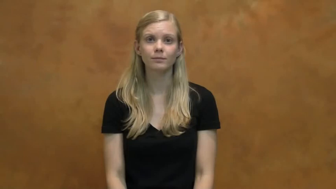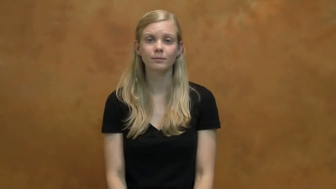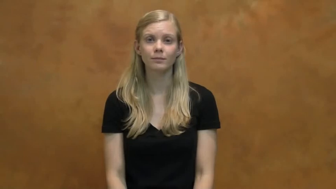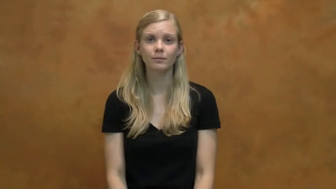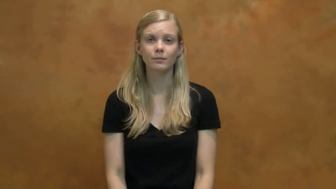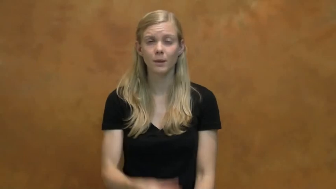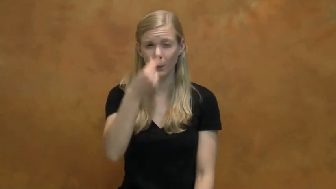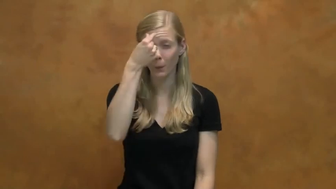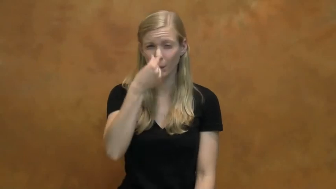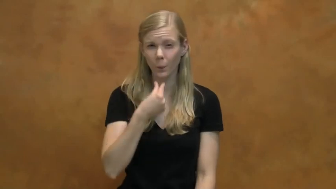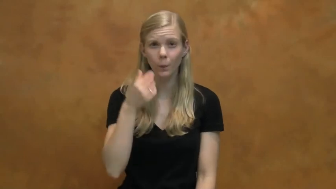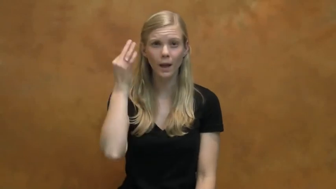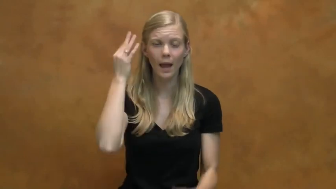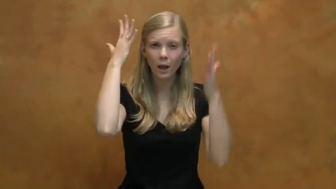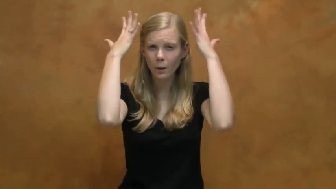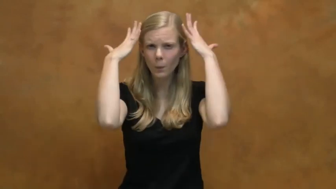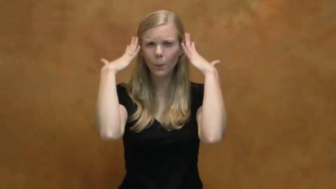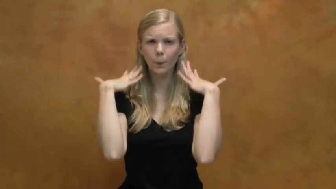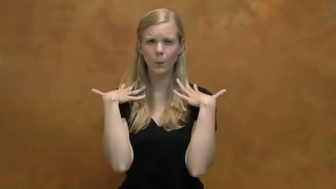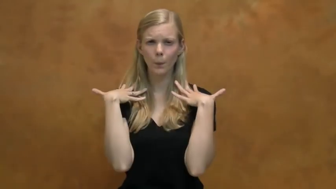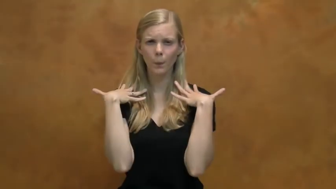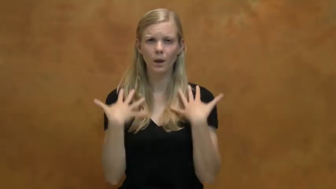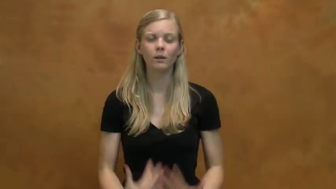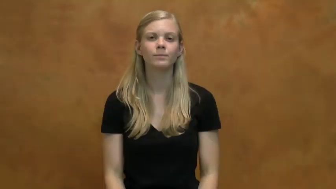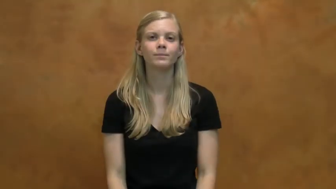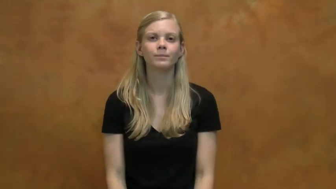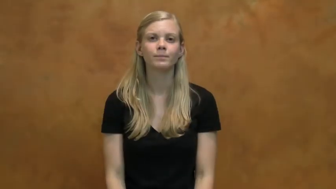thin hair